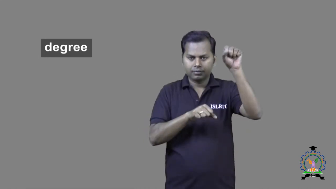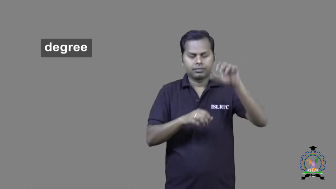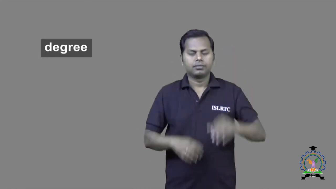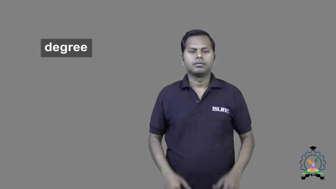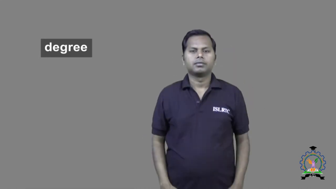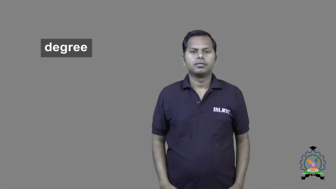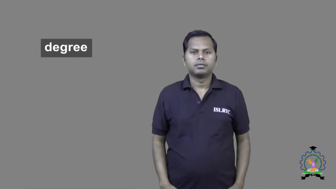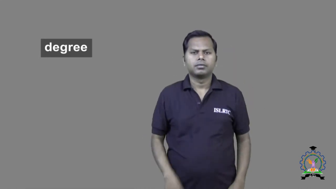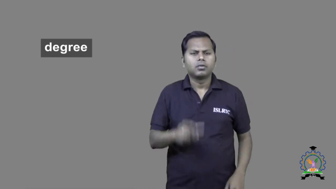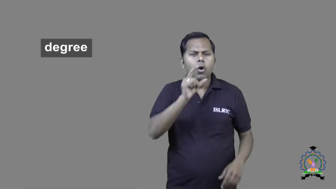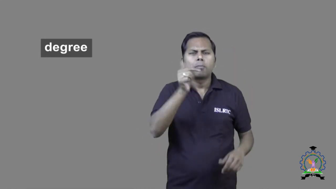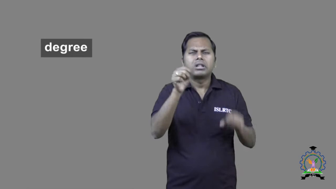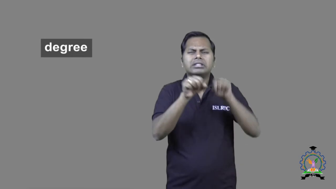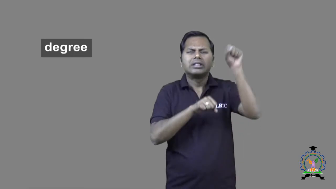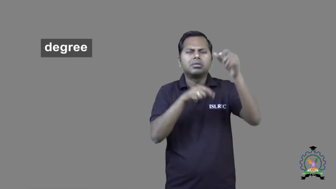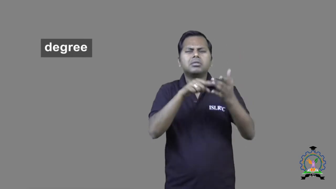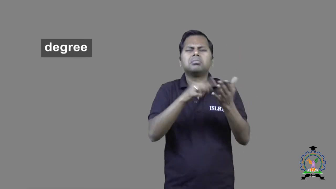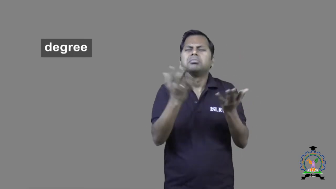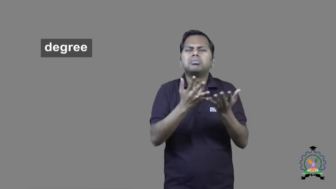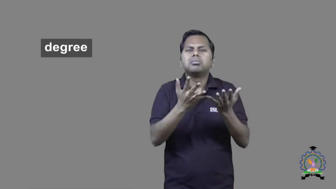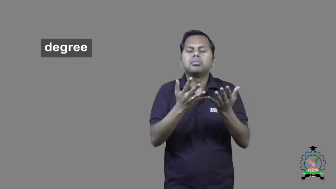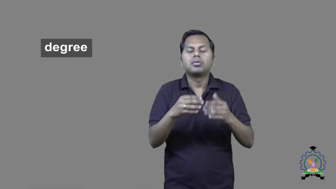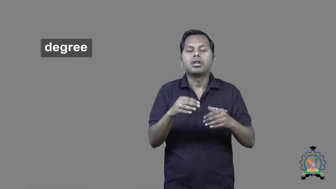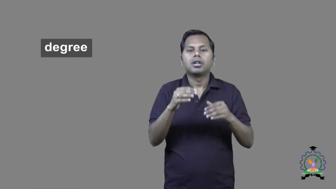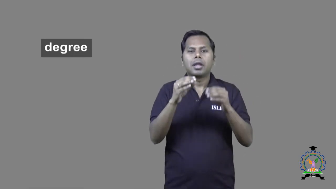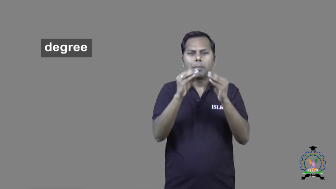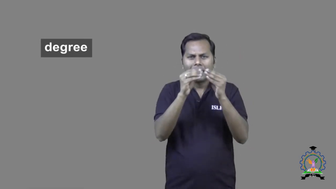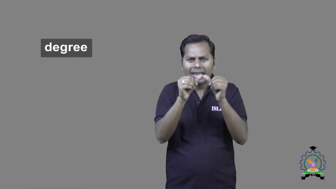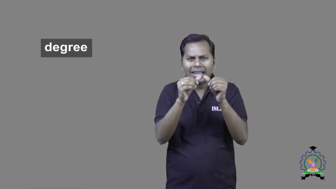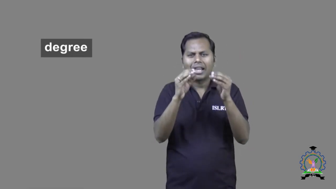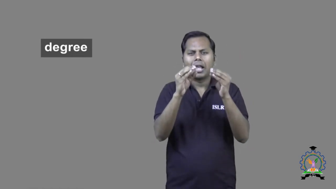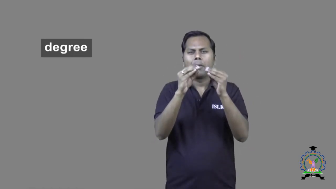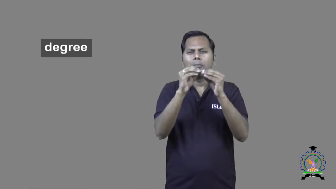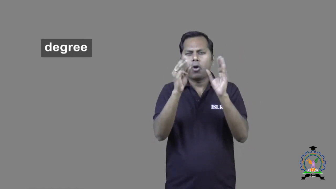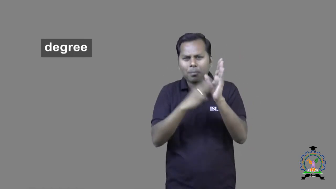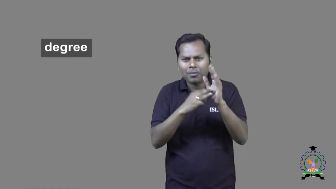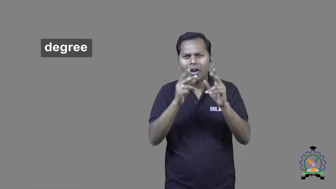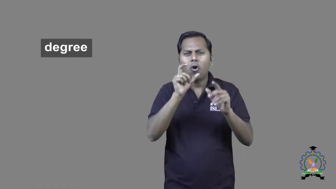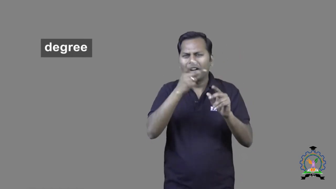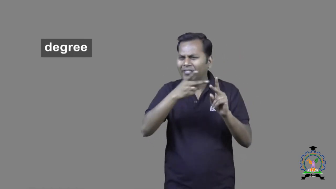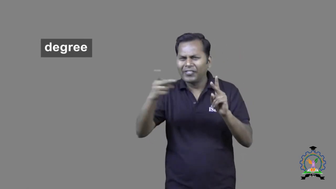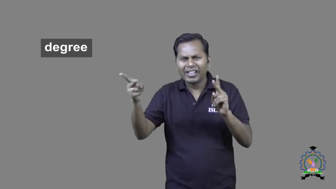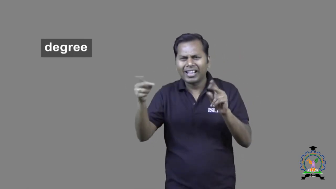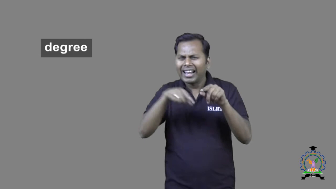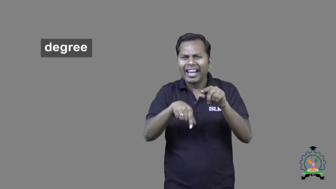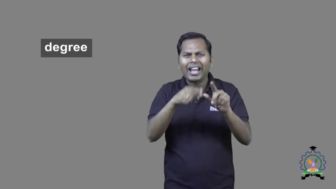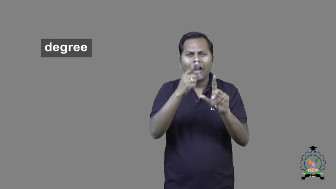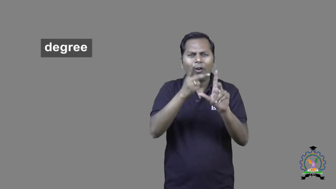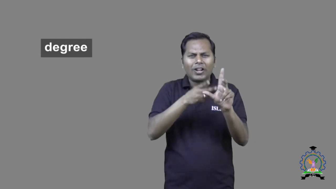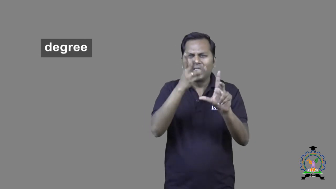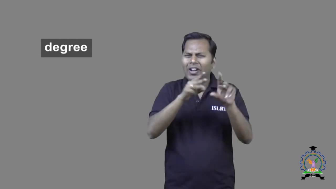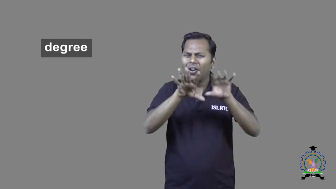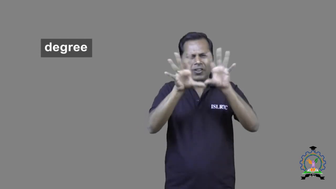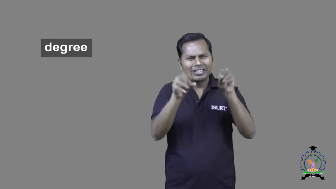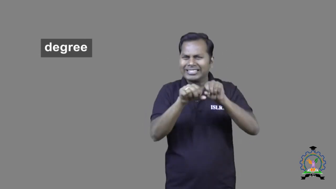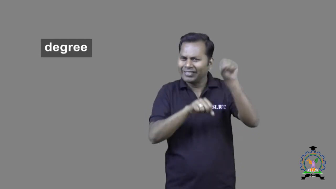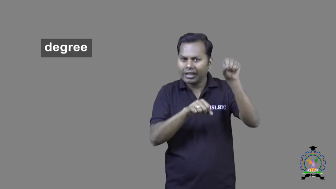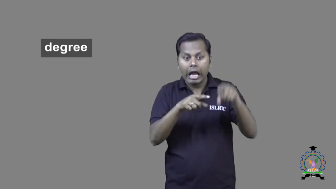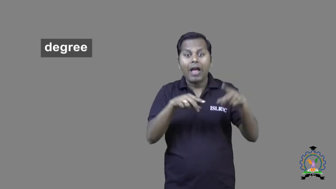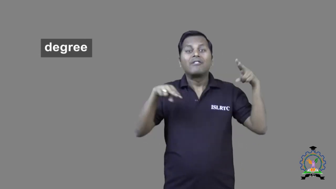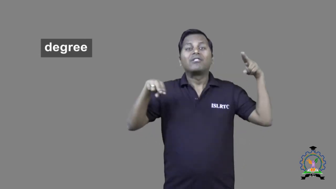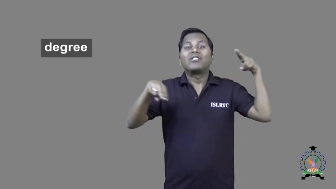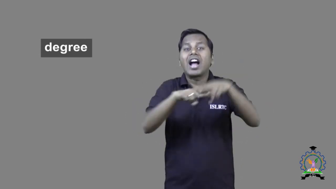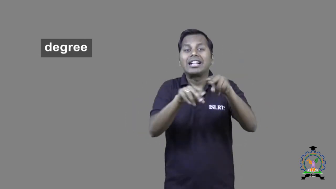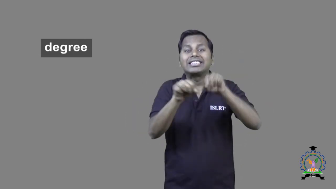degree example